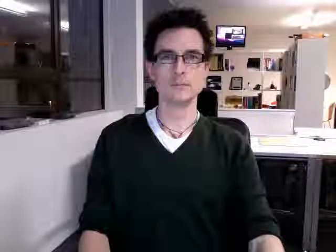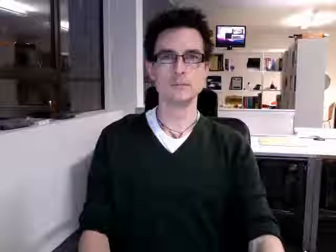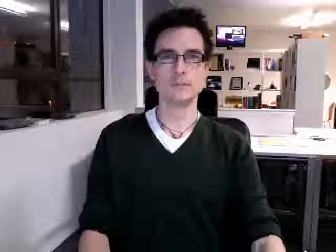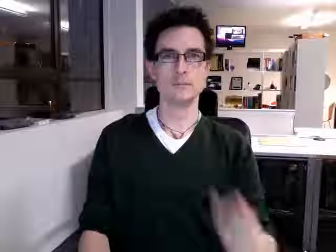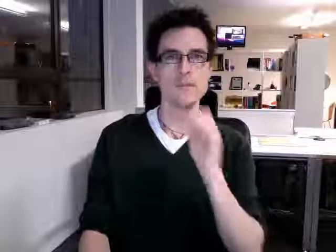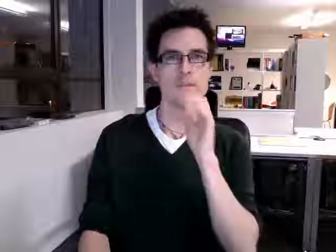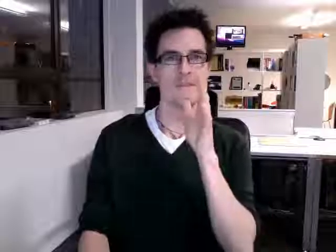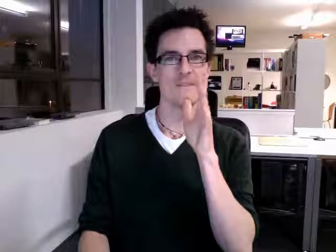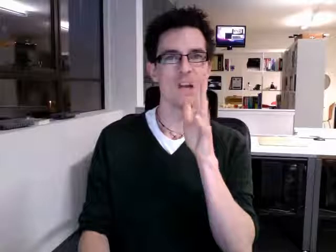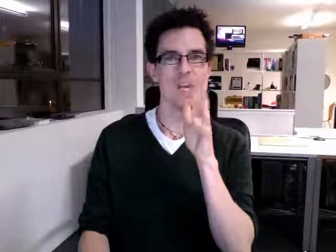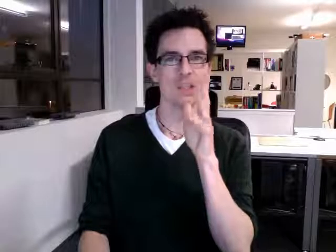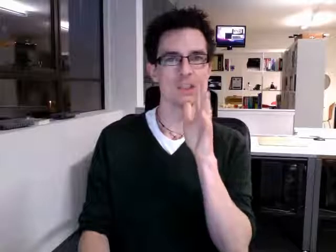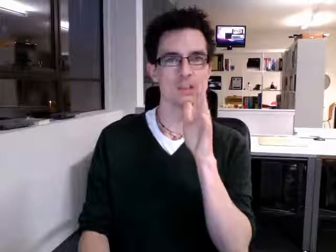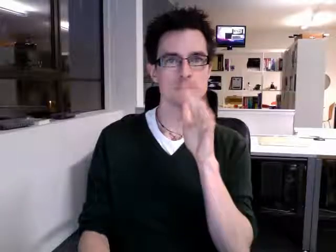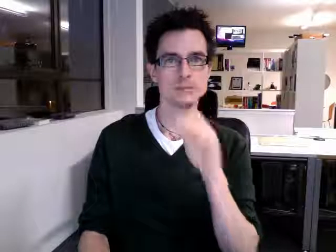fish